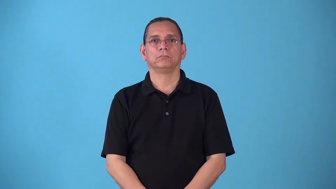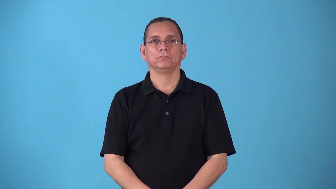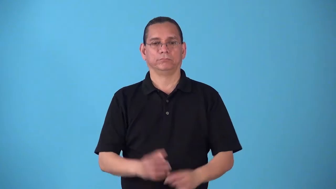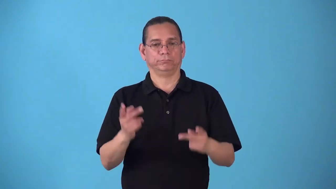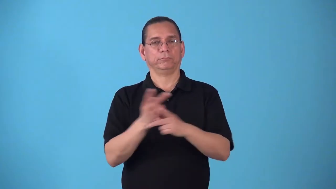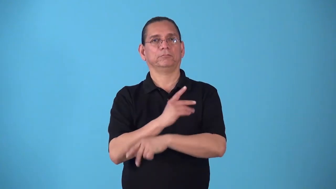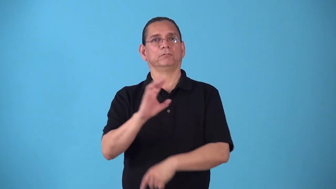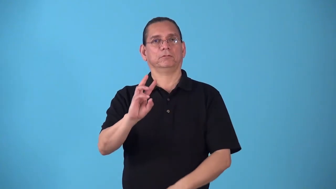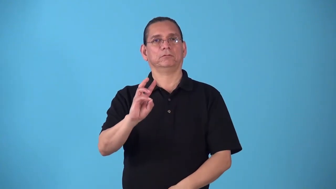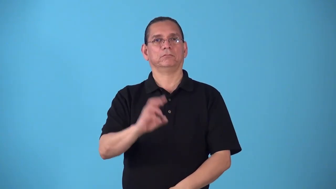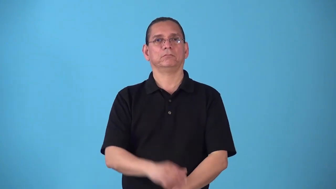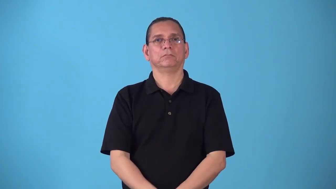sixfold